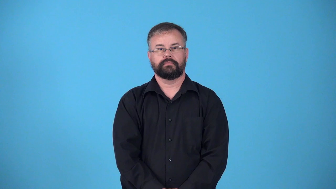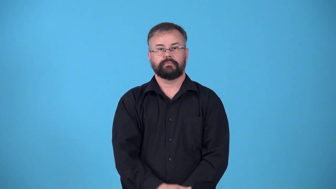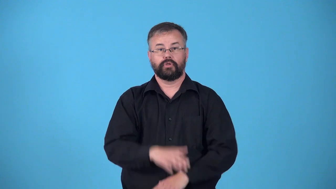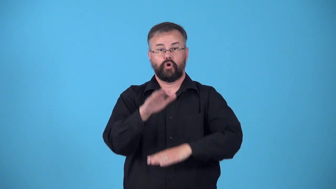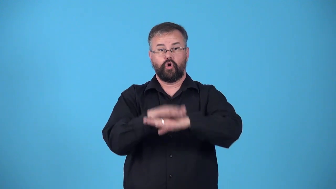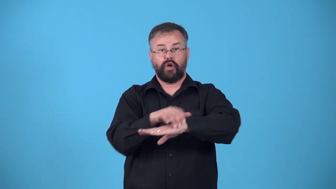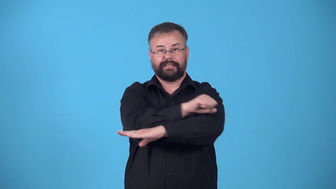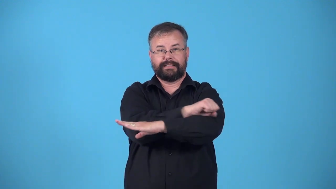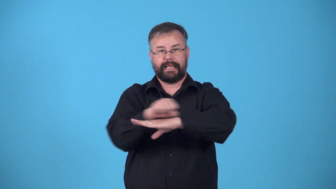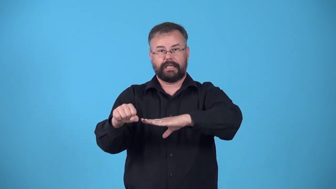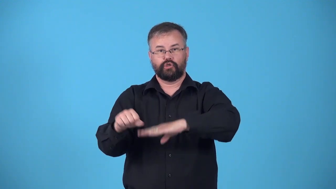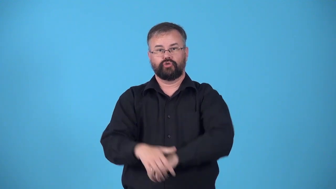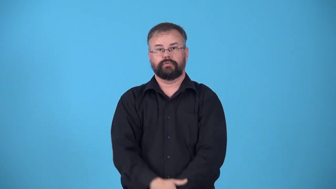onstage